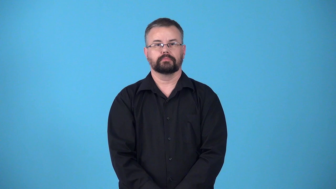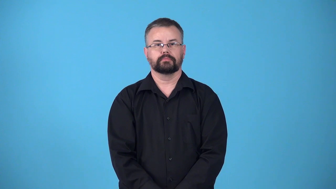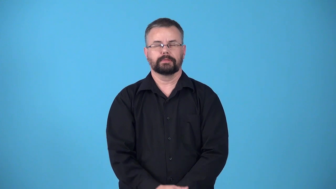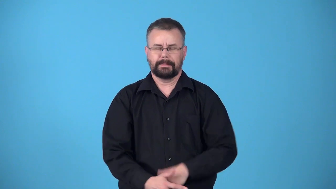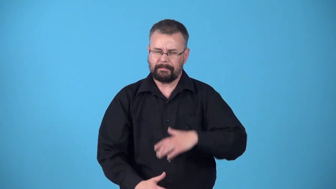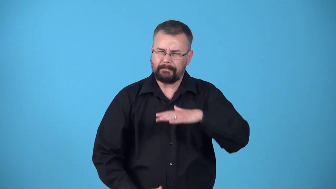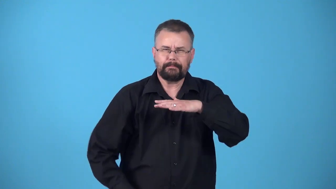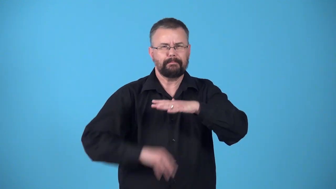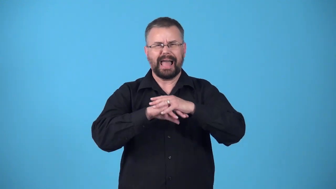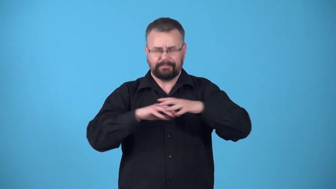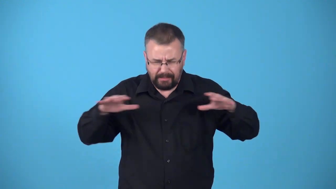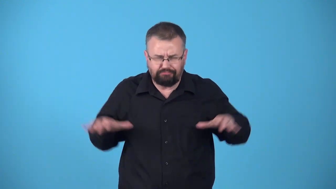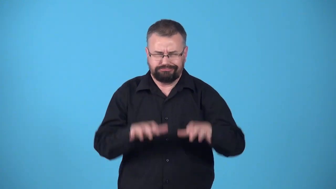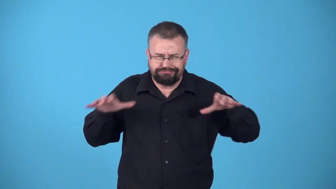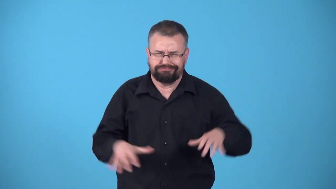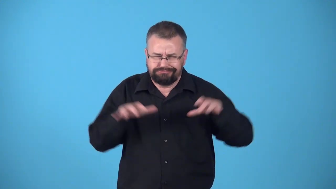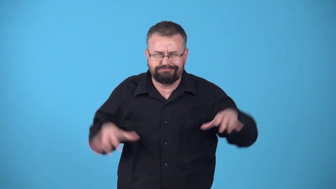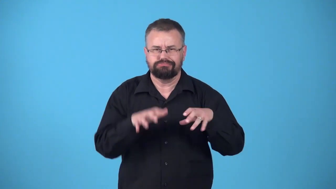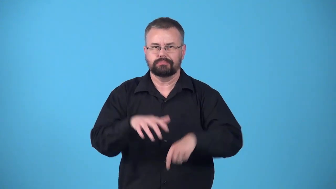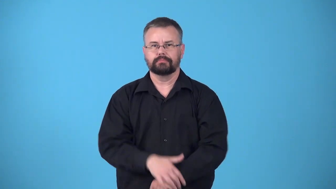full bore